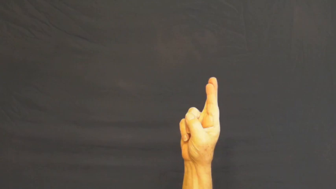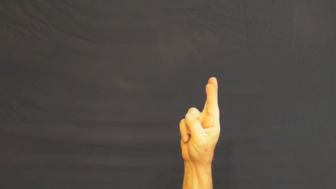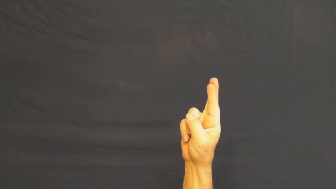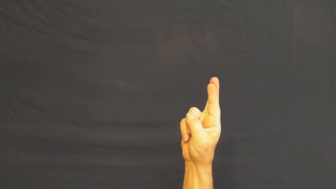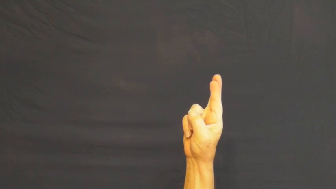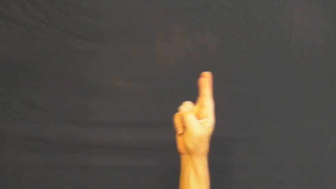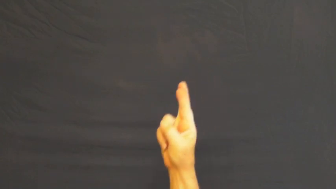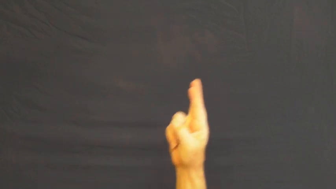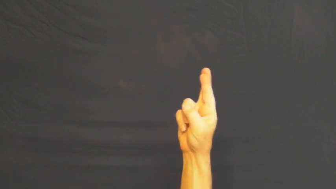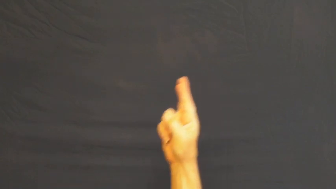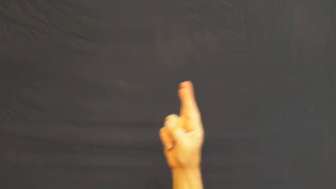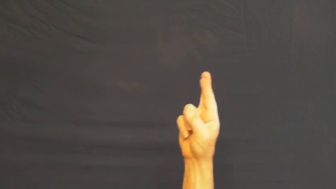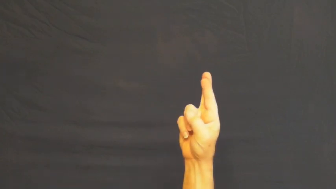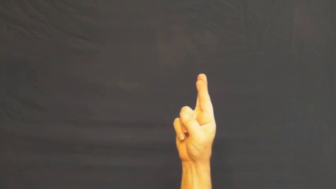Roanoke,VA